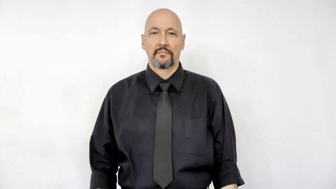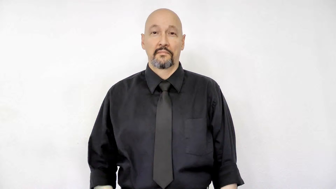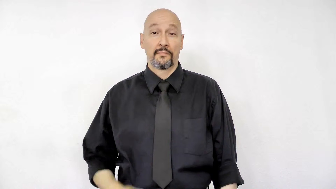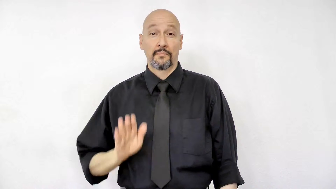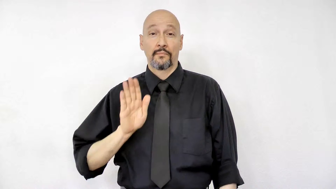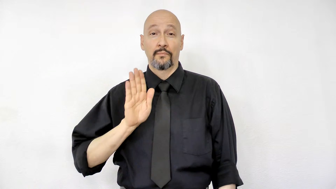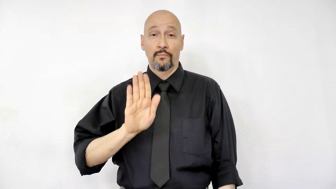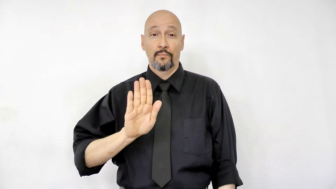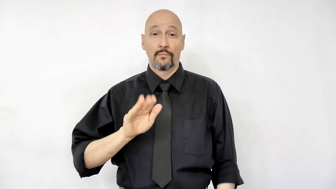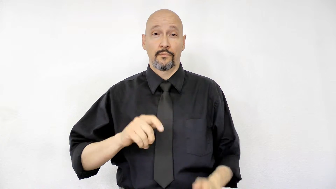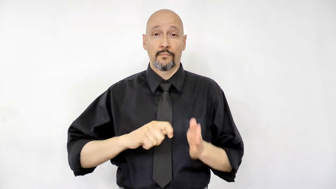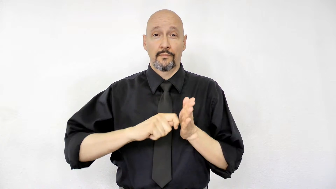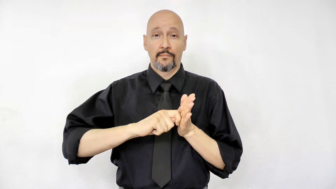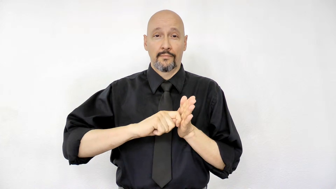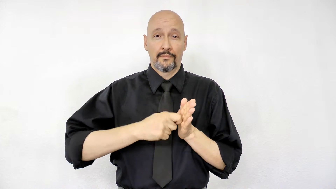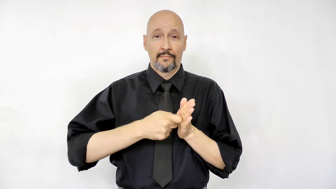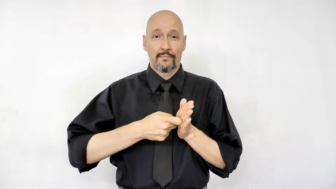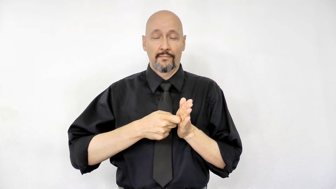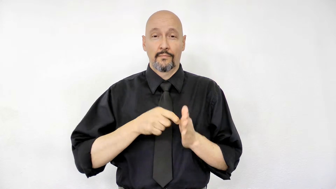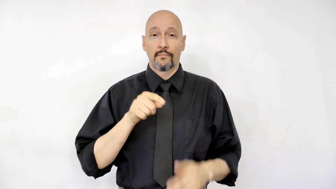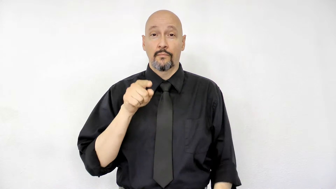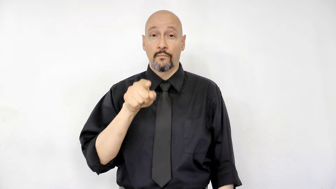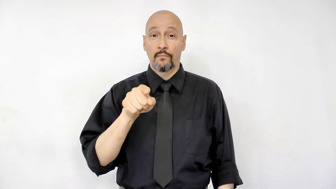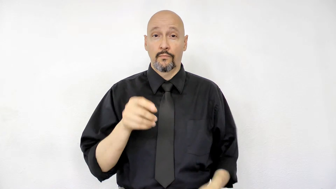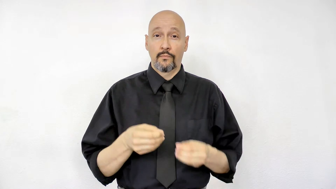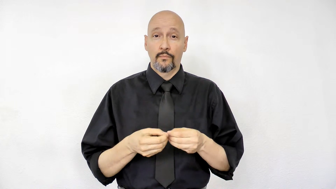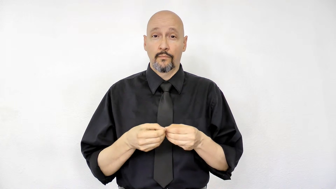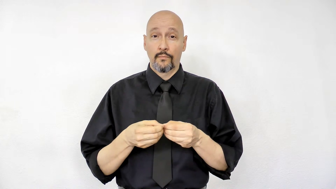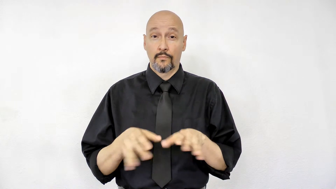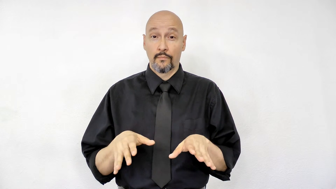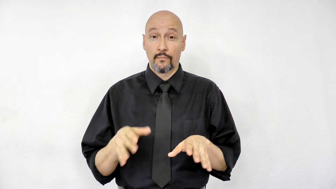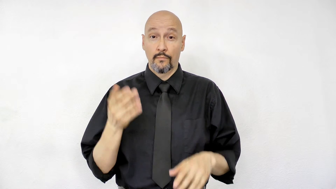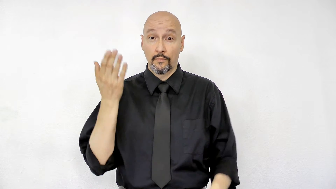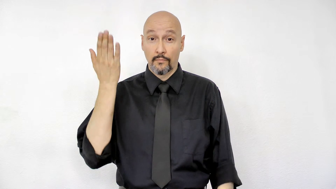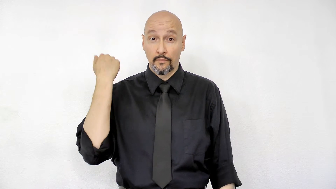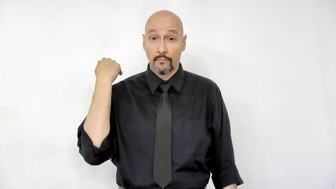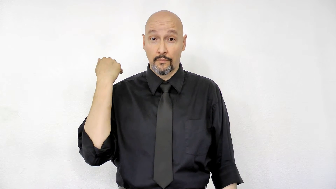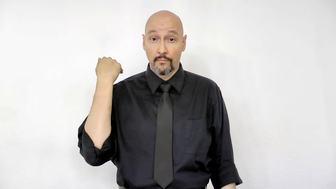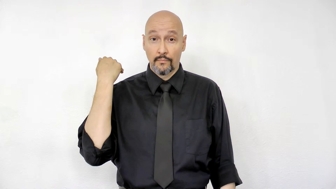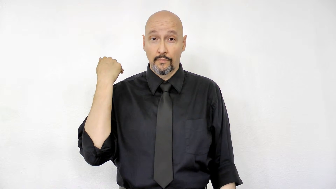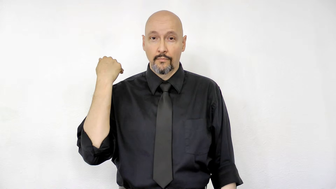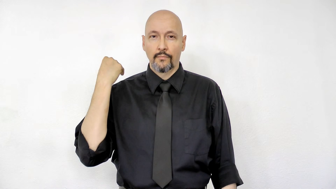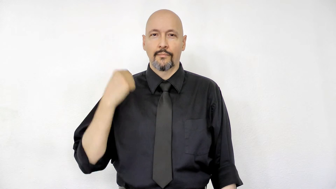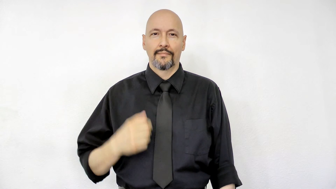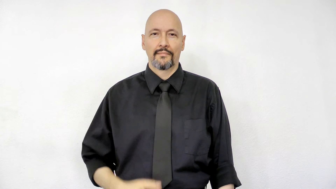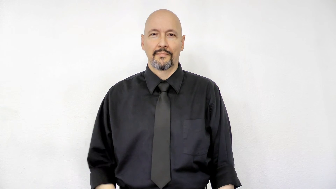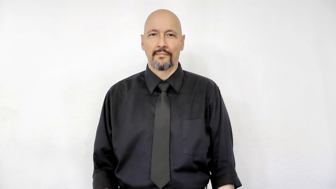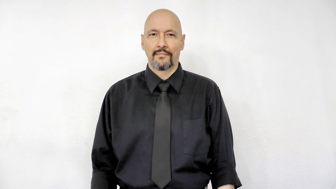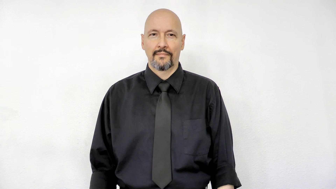YOUR KEYS, YOU LOSE BEFORE?